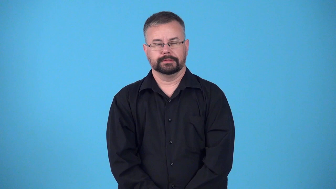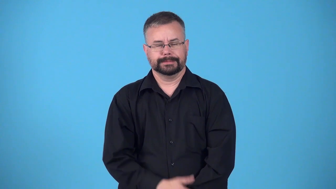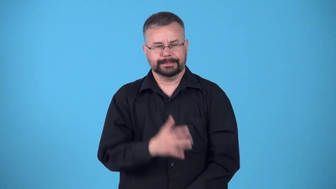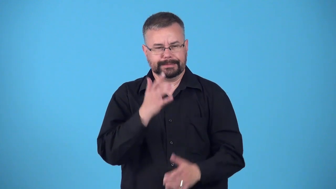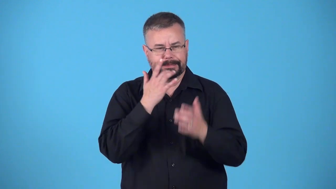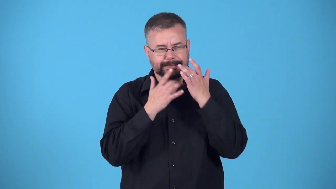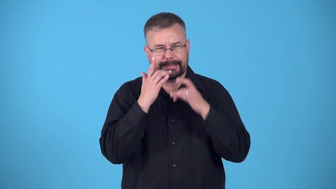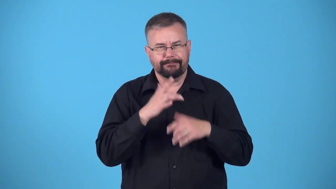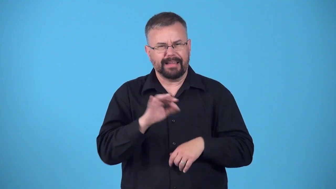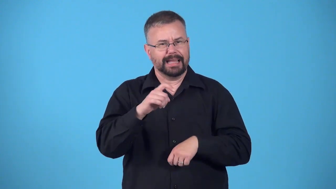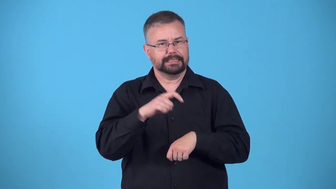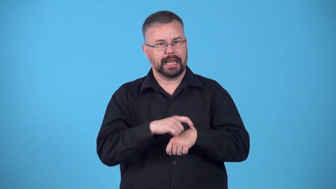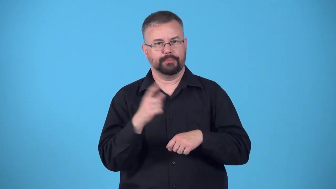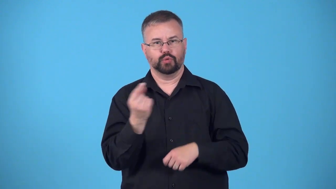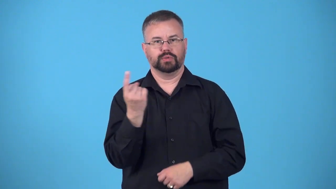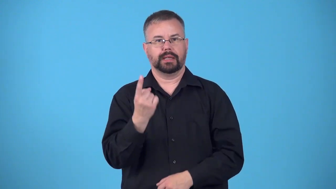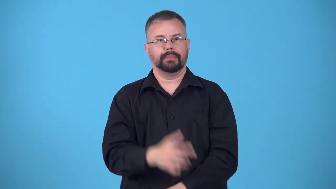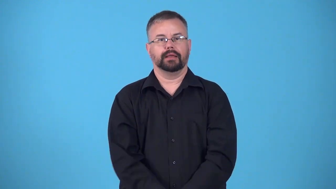squeeze in, work in